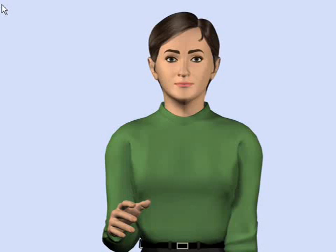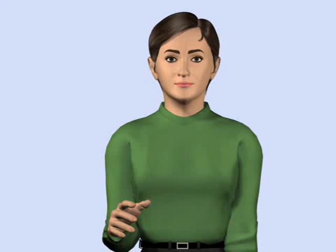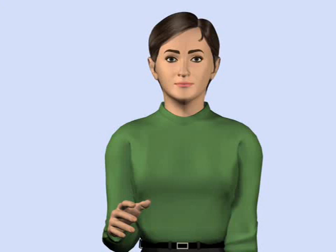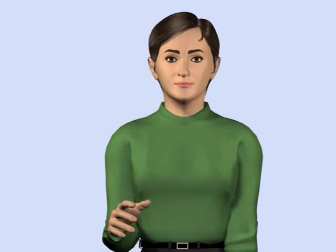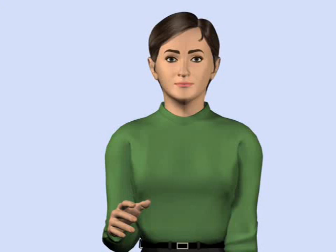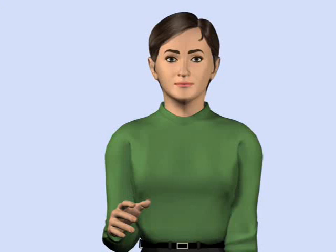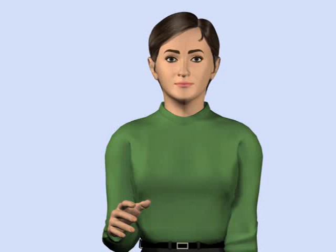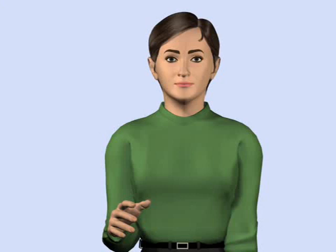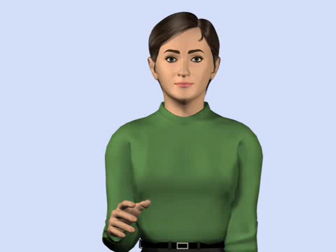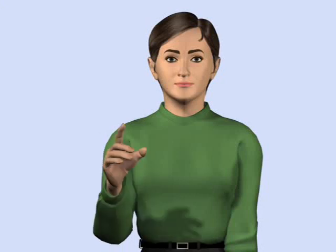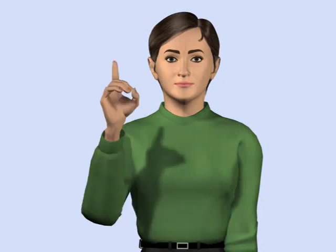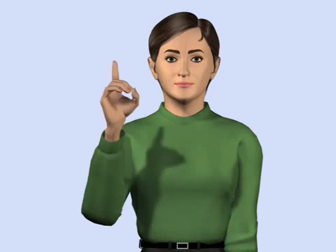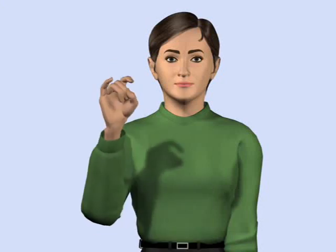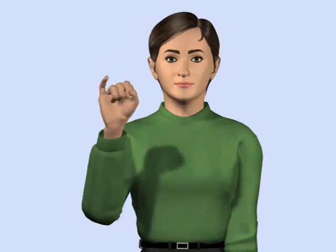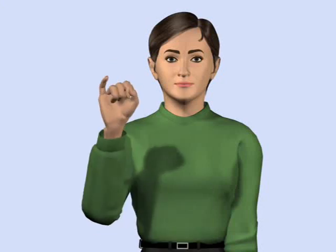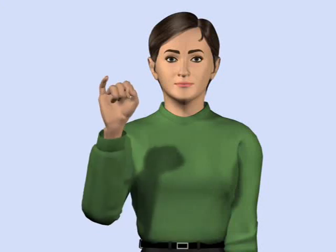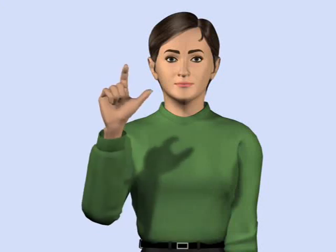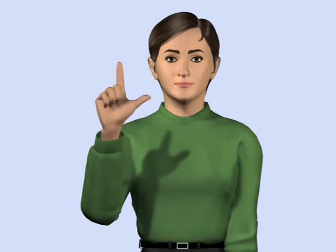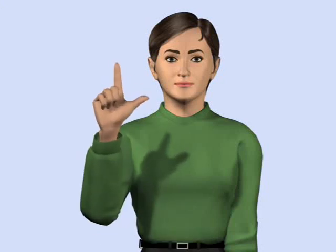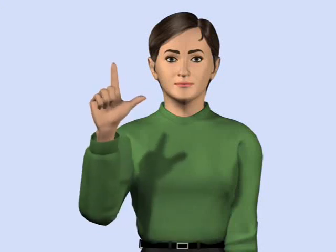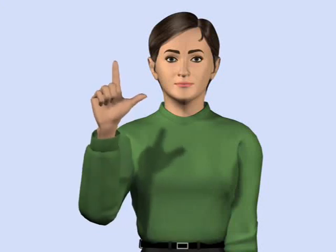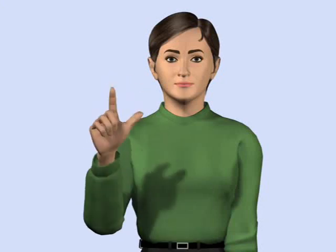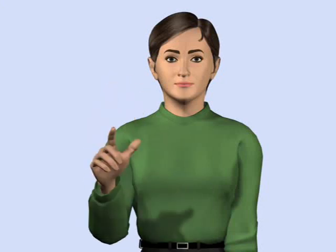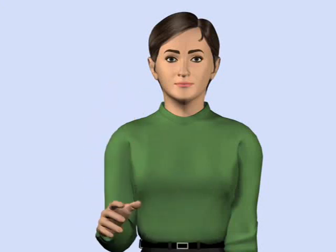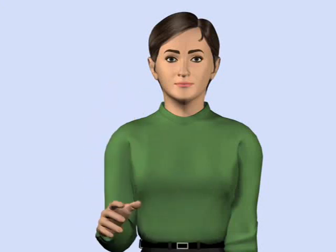dill